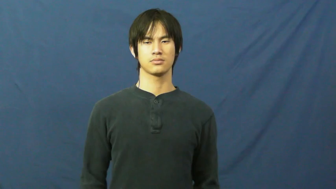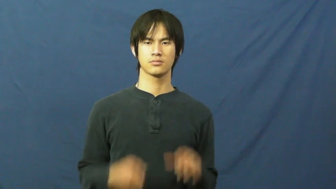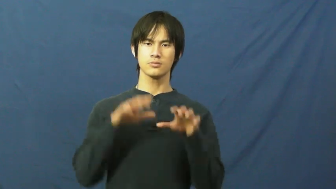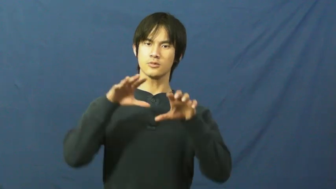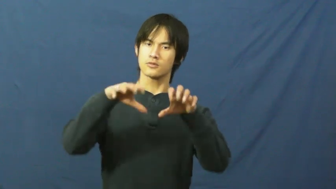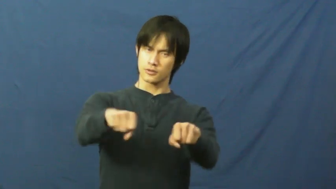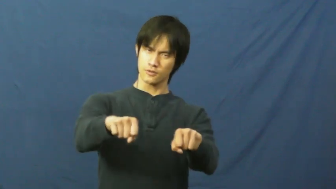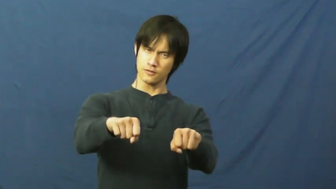"the jig is up"